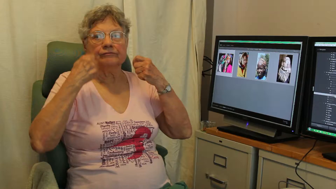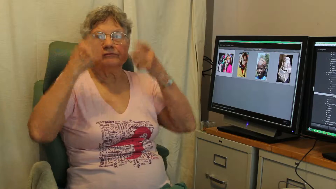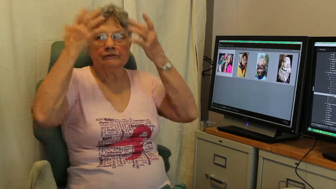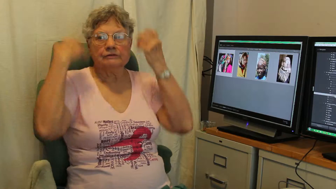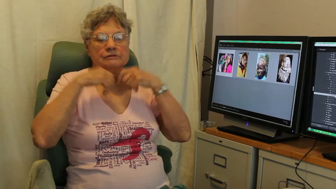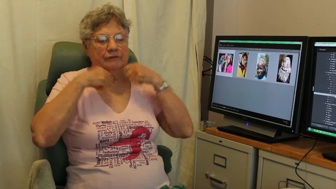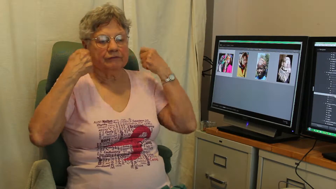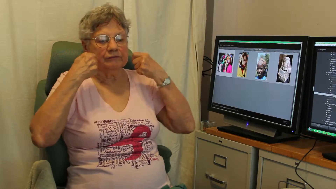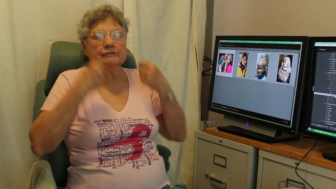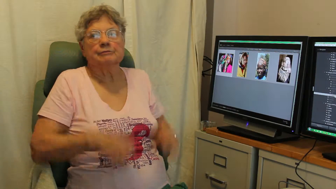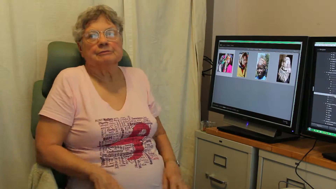headScarf